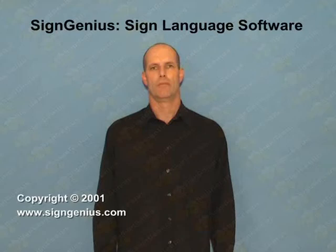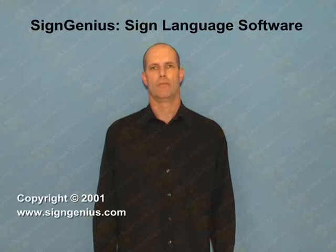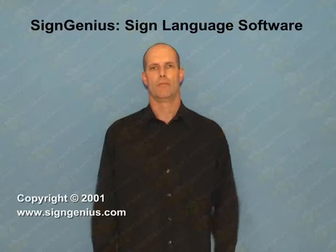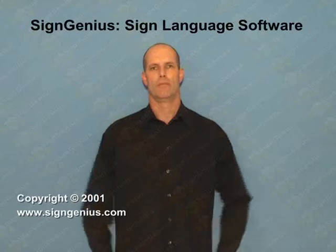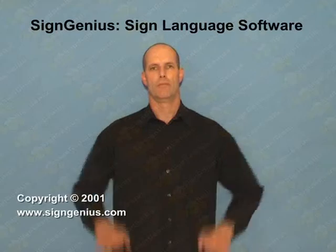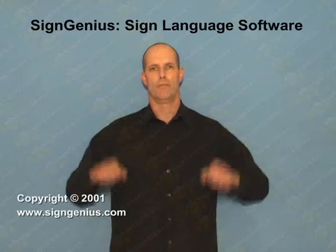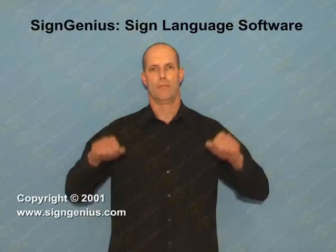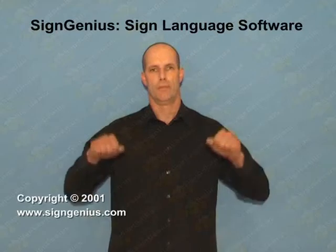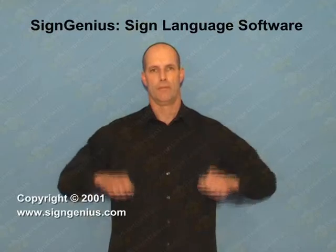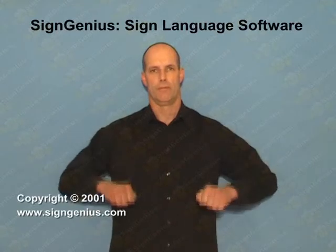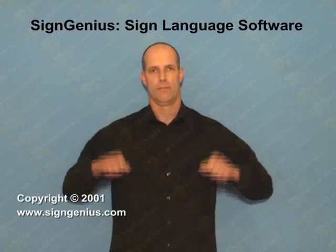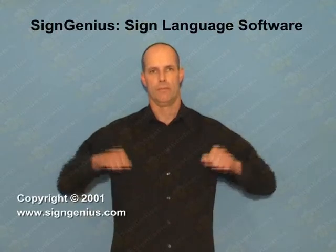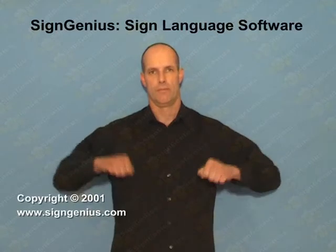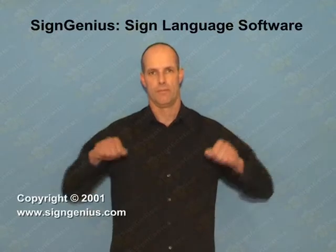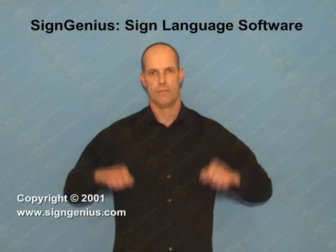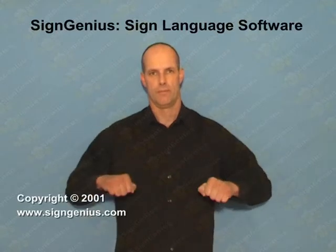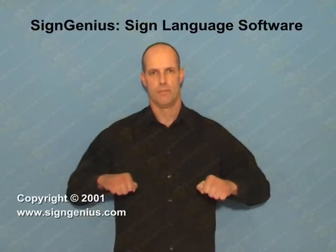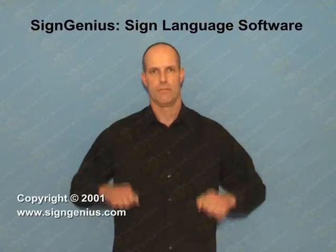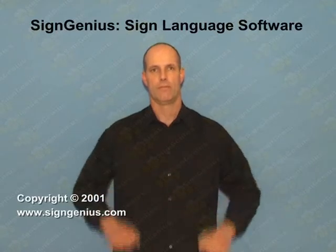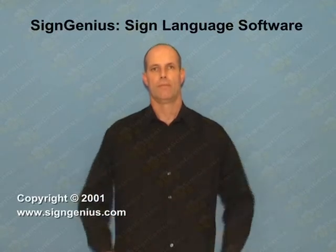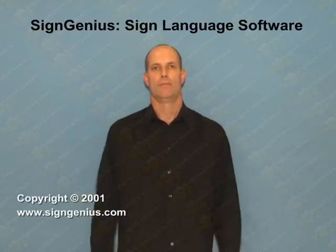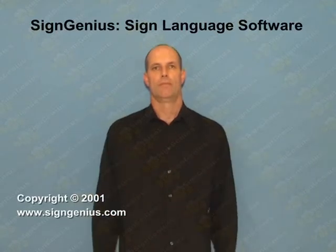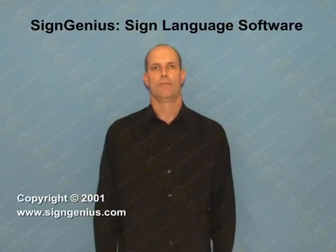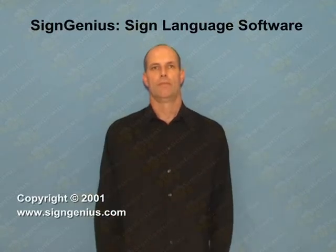ABLE